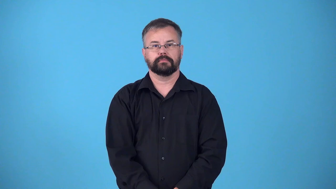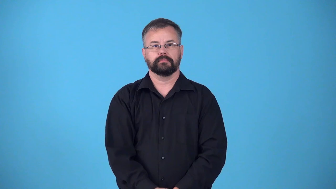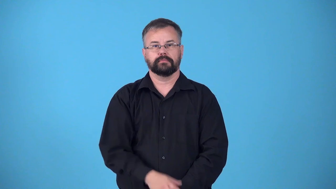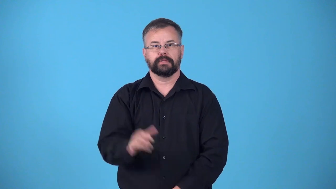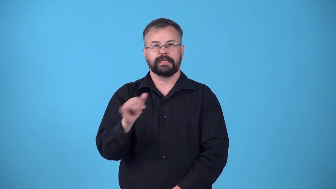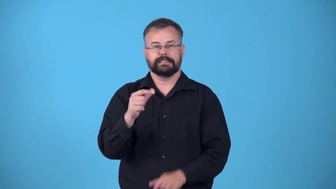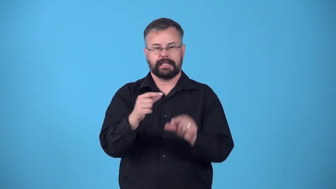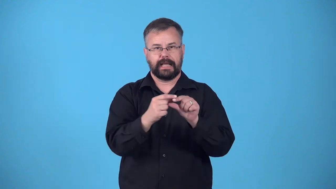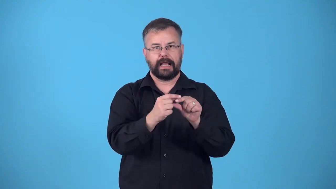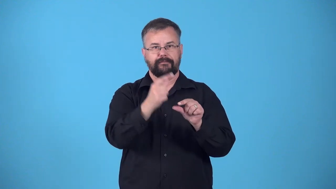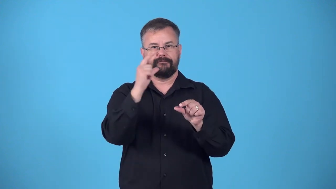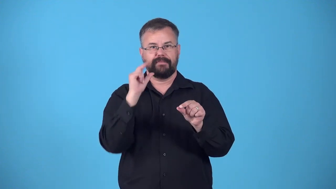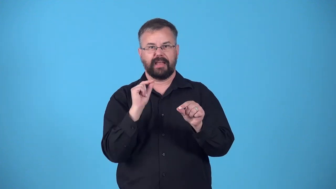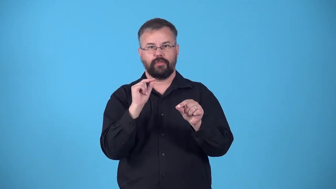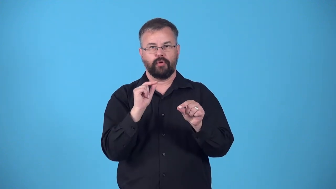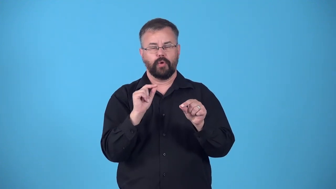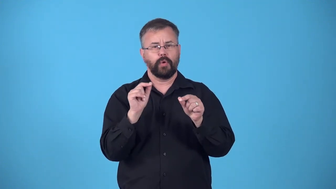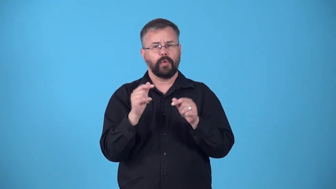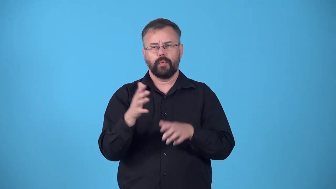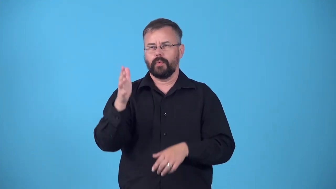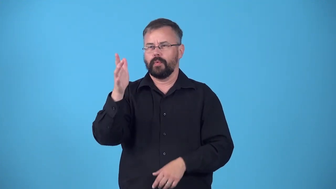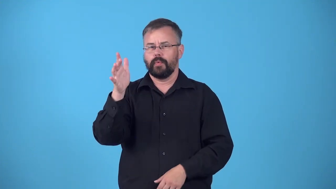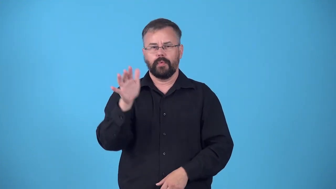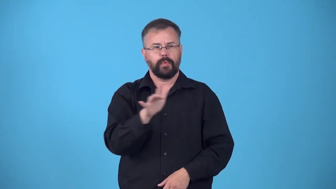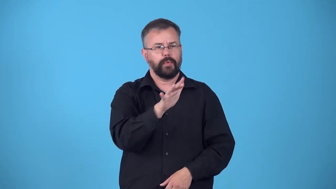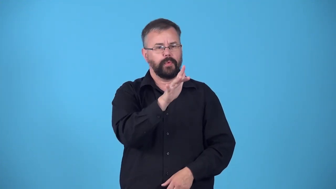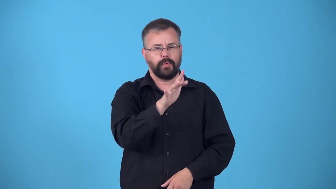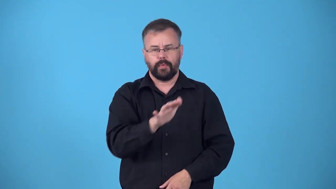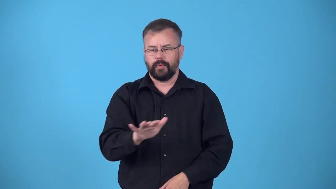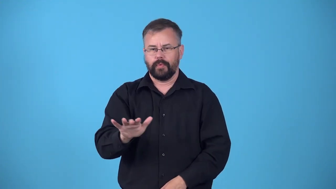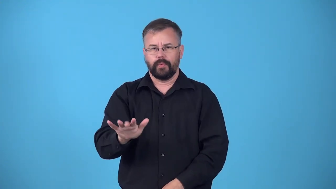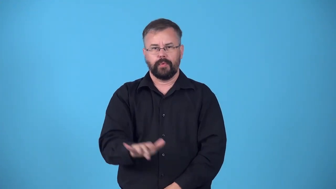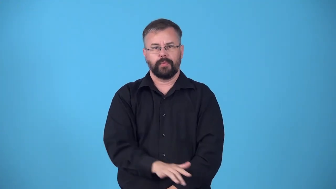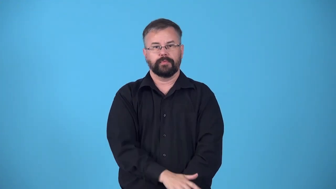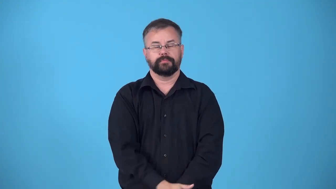featherlike